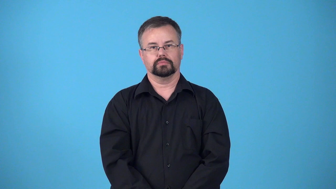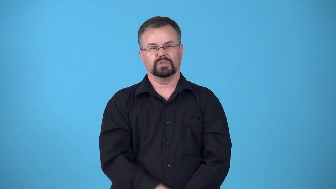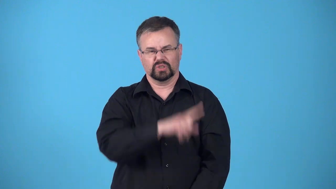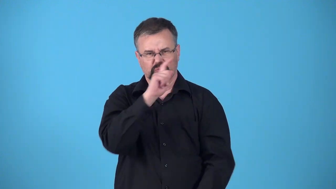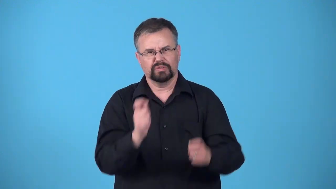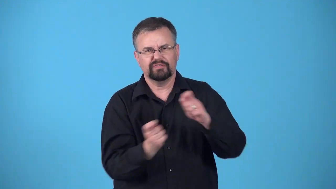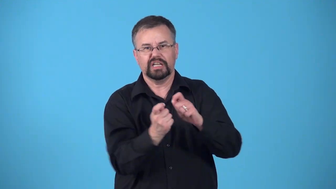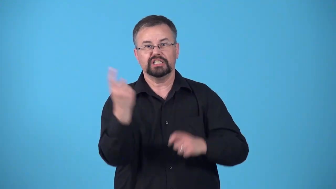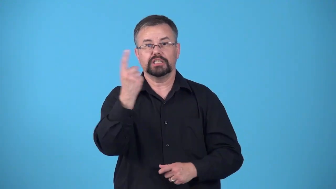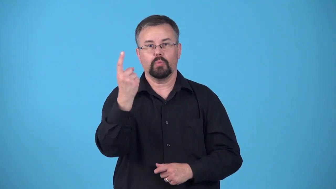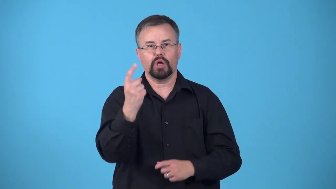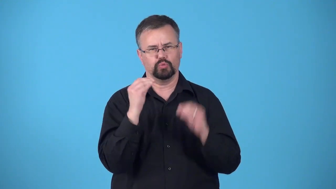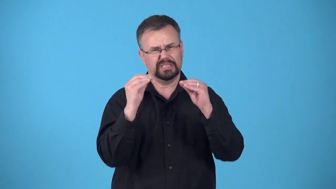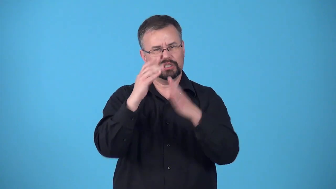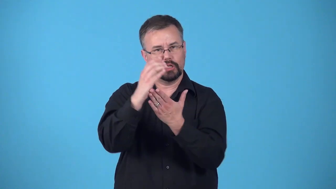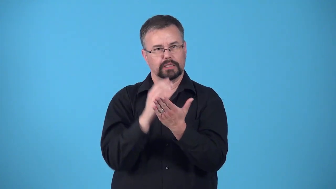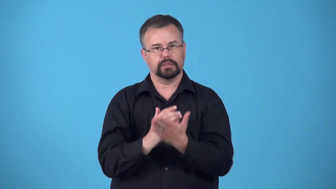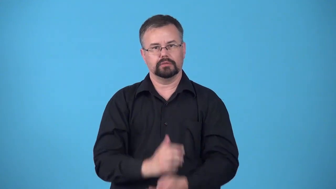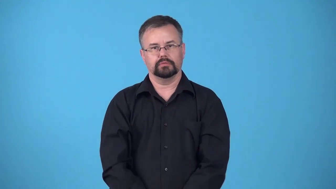taste of your own medicine